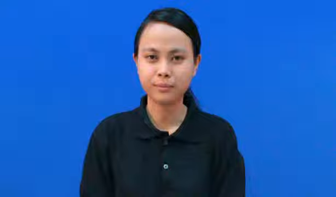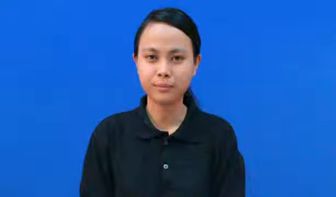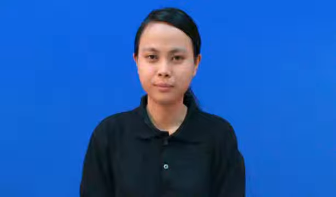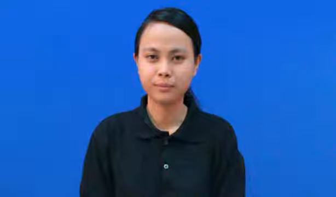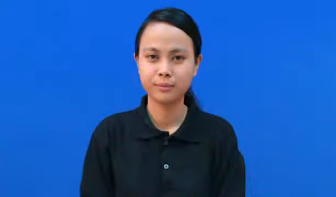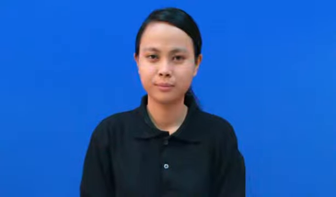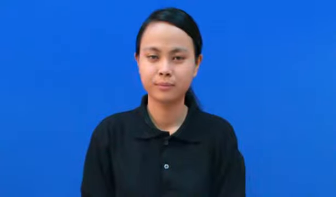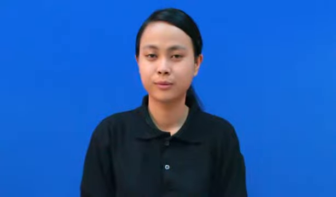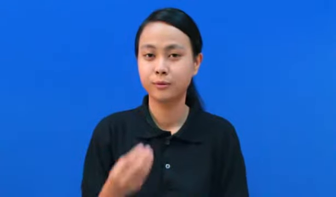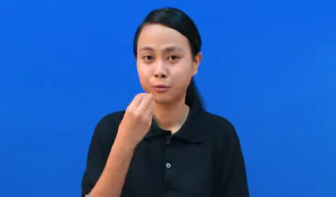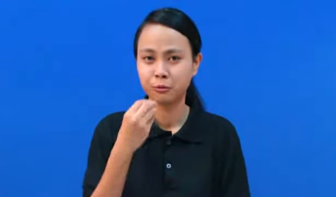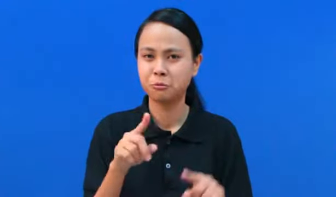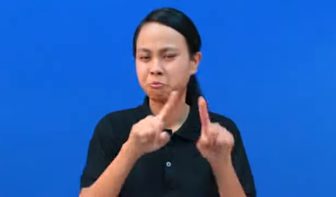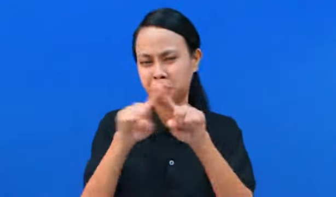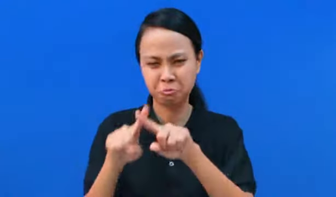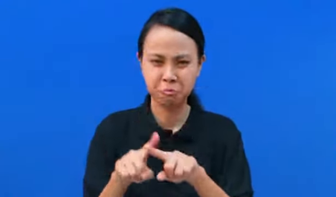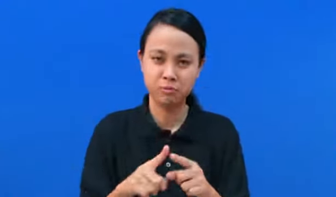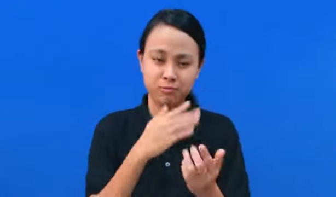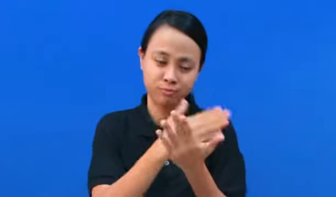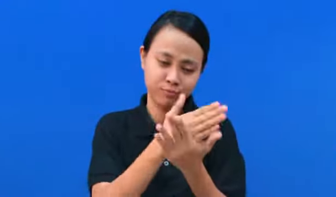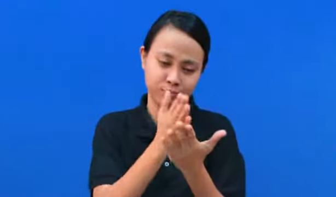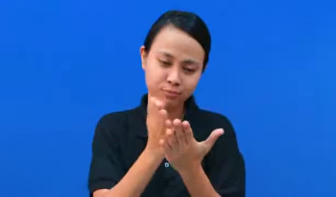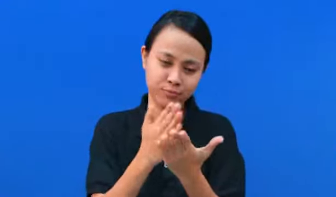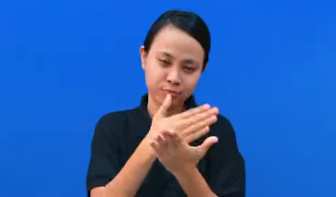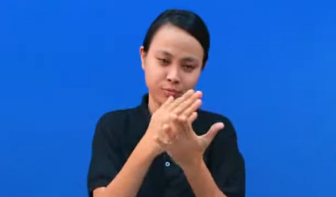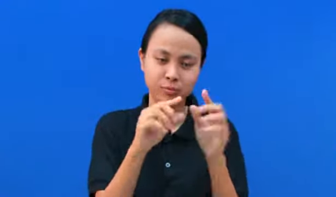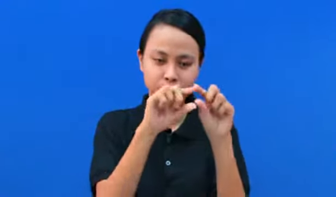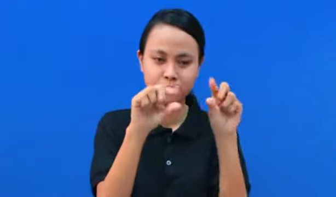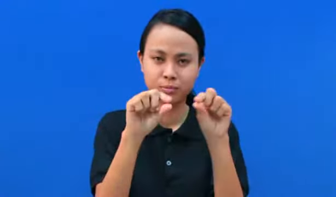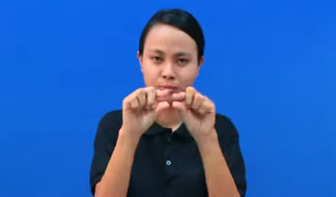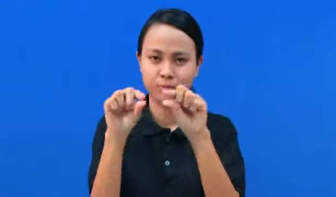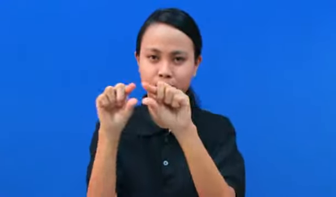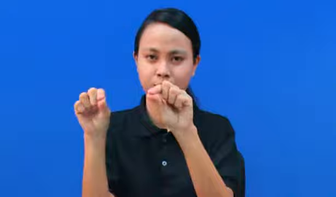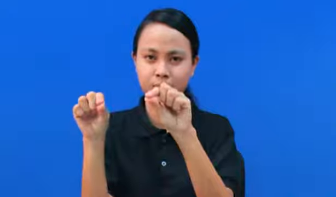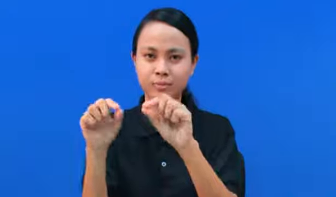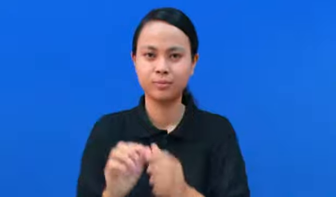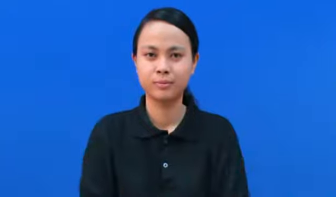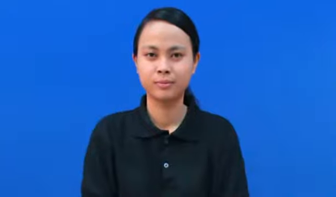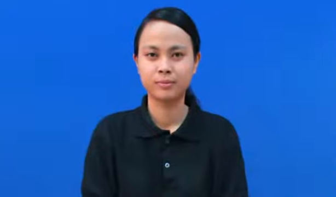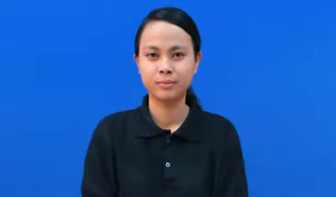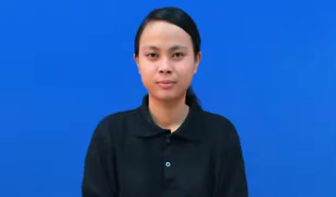dice